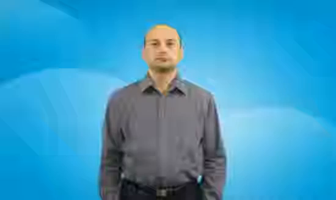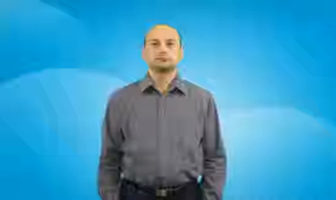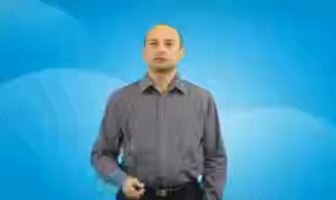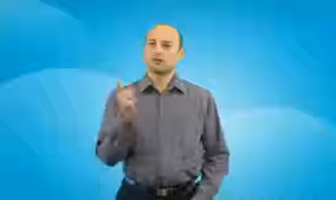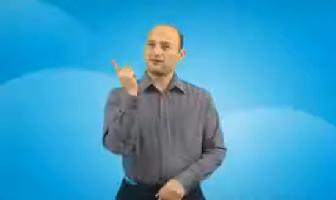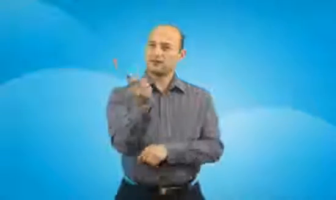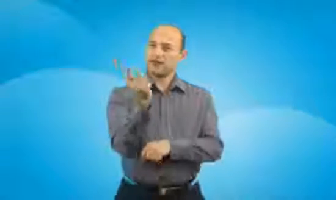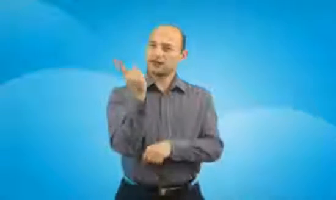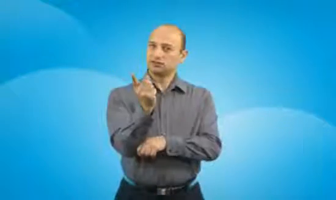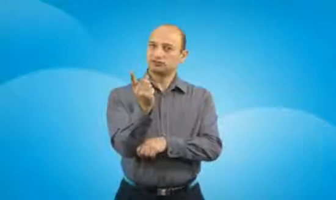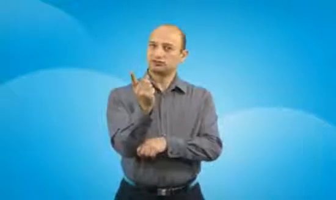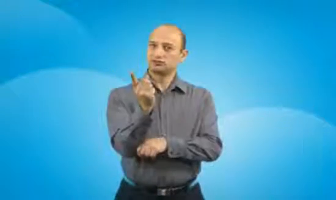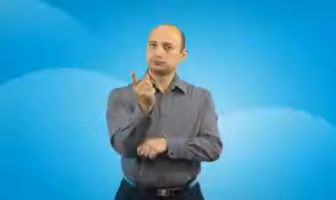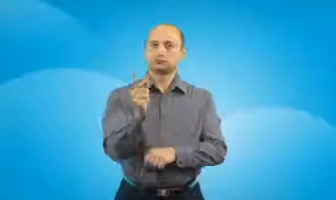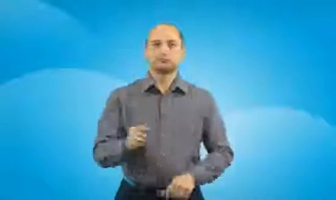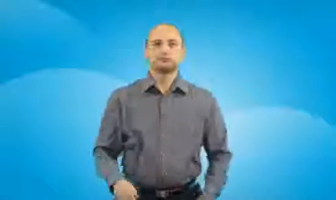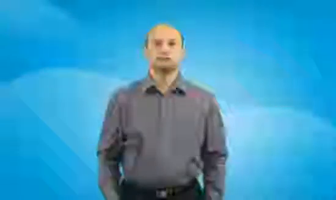Reprimand